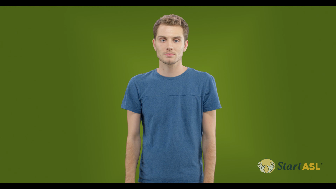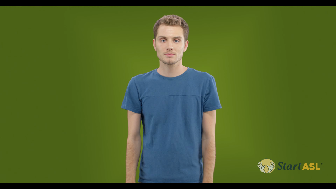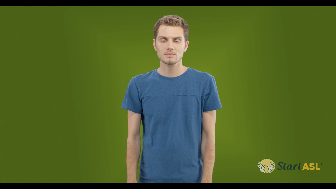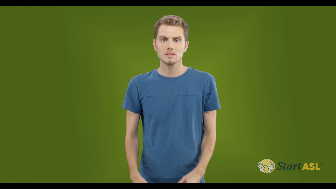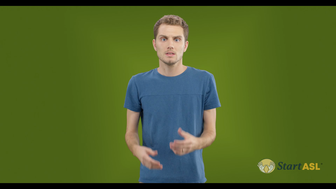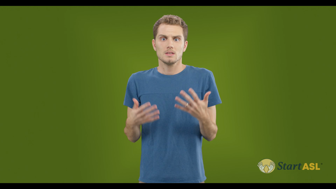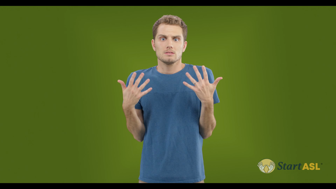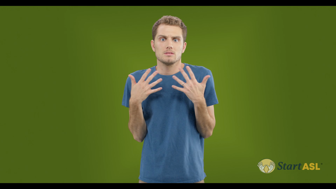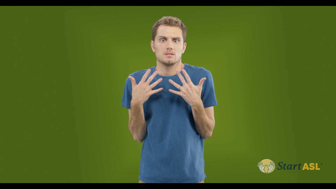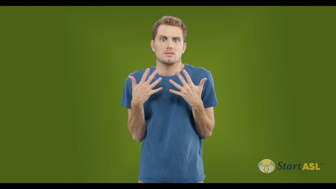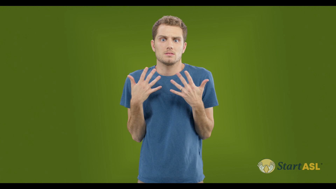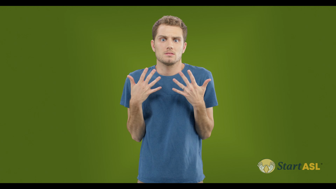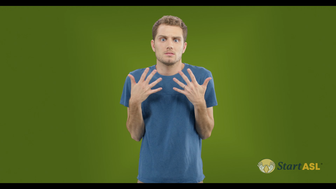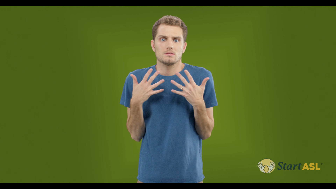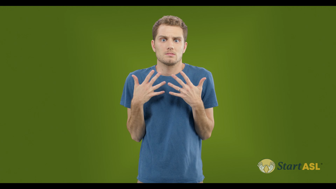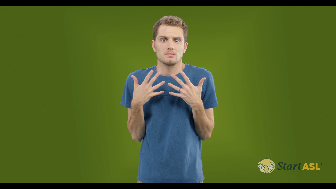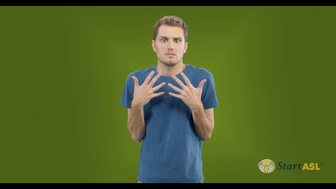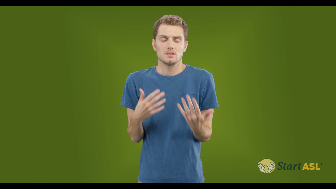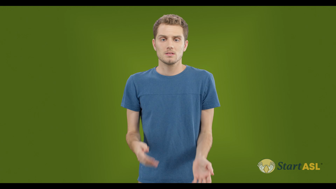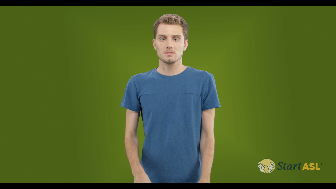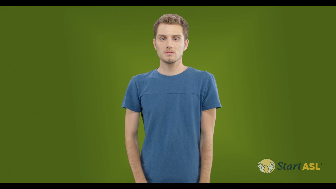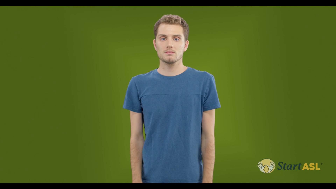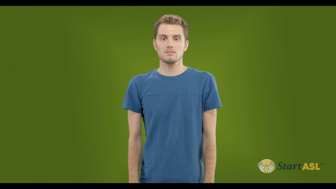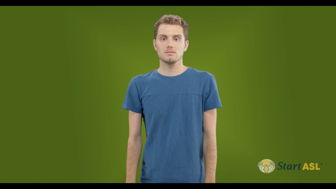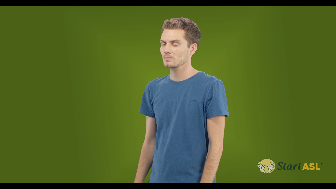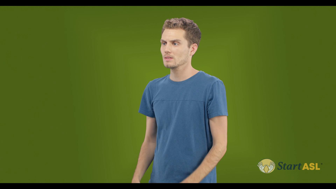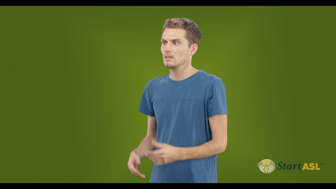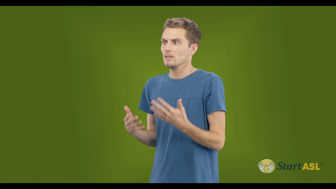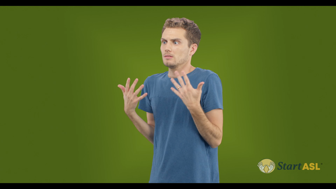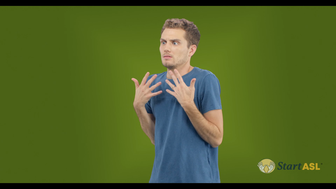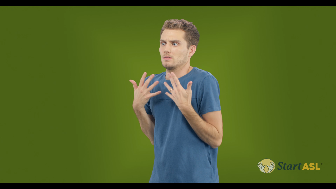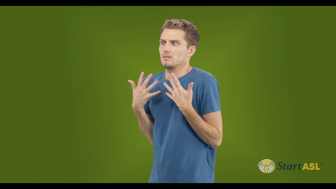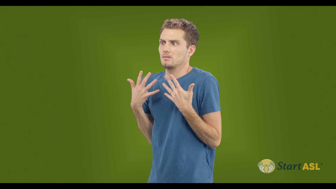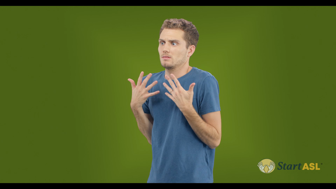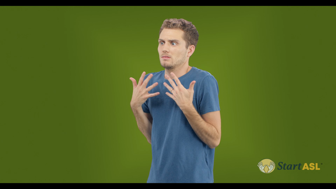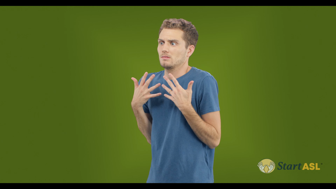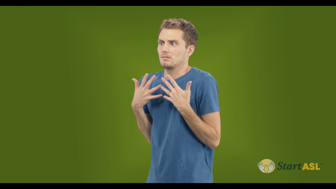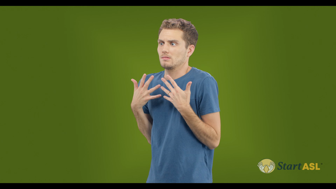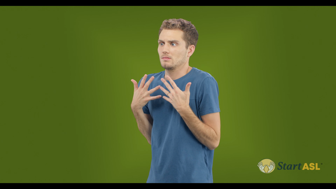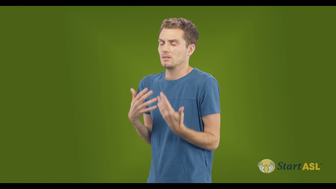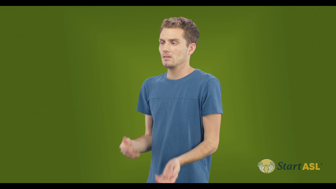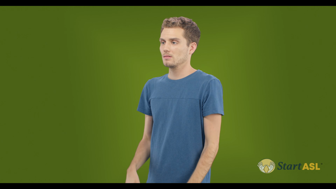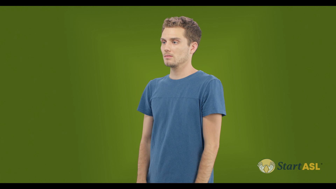terrified